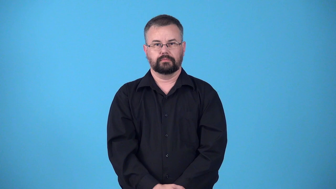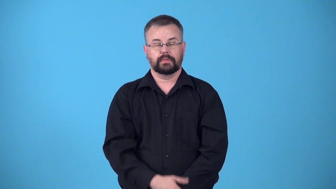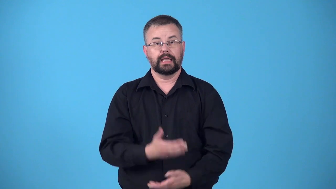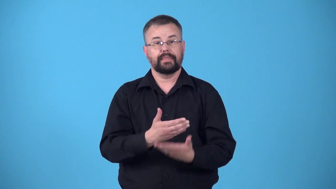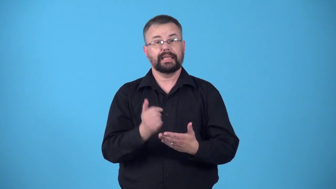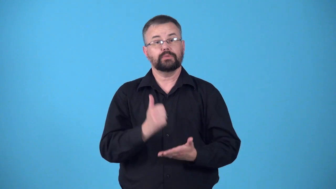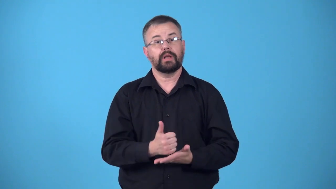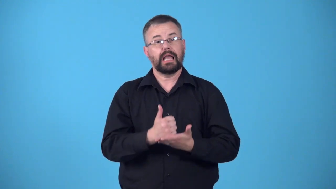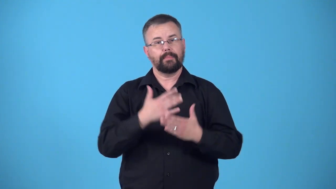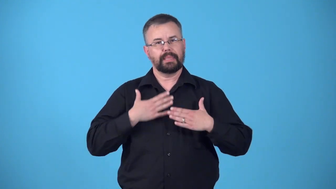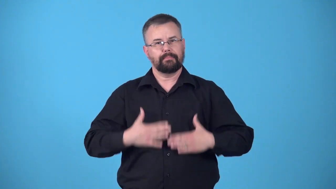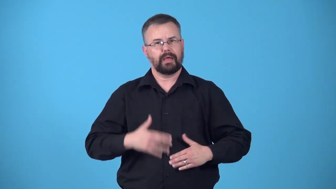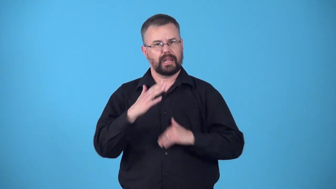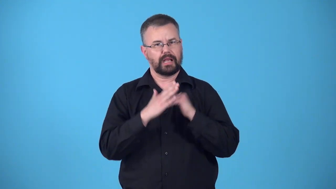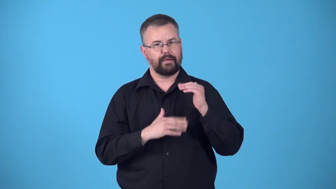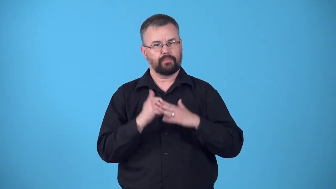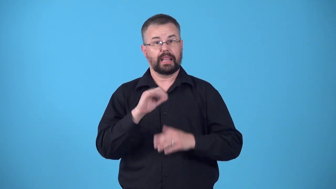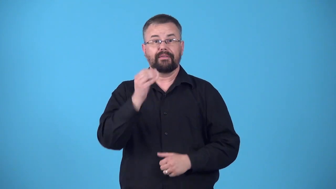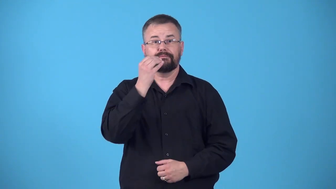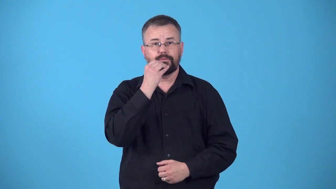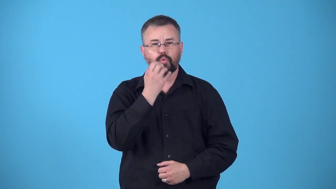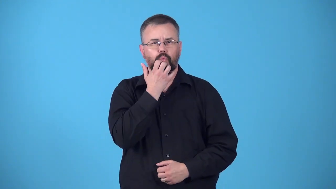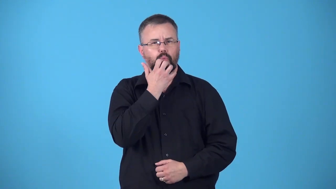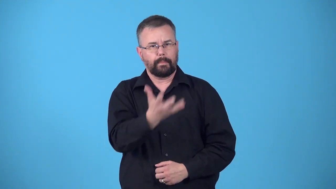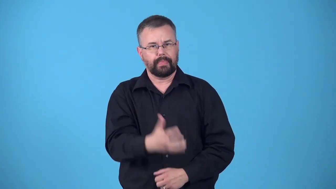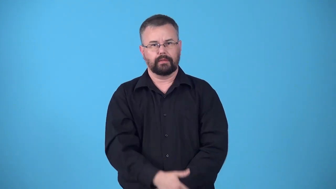creature comforts